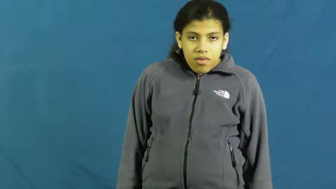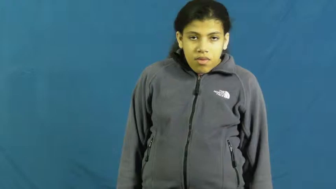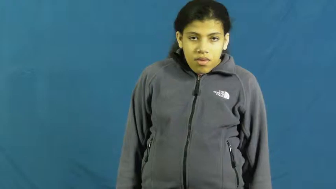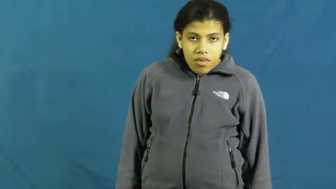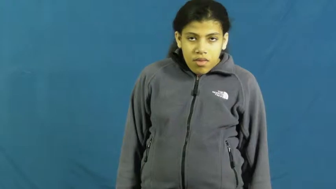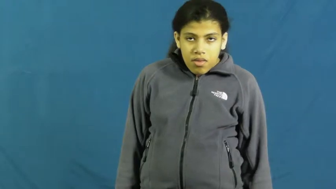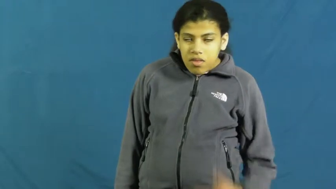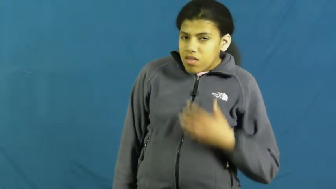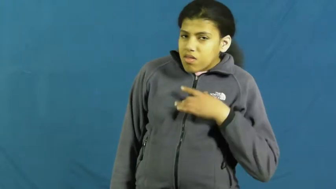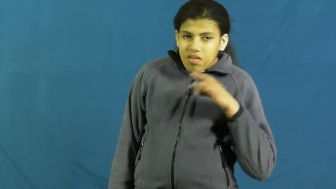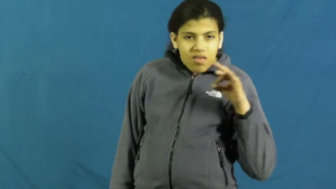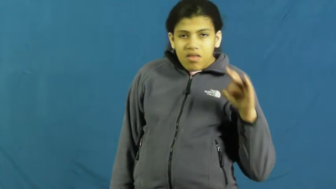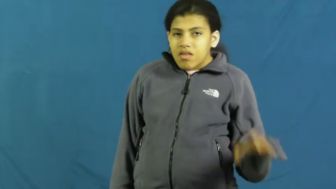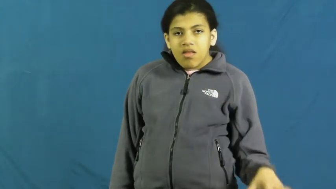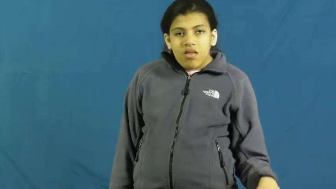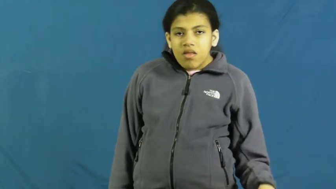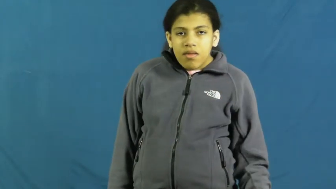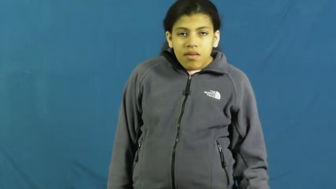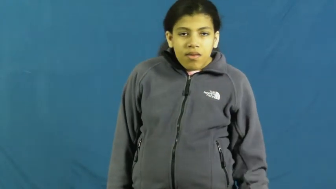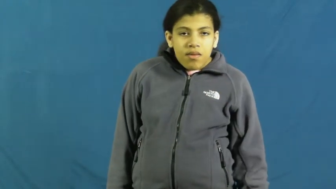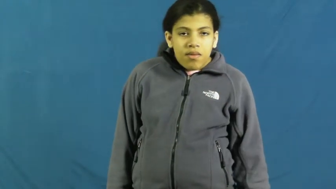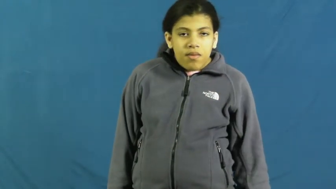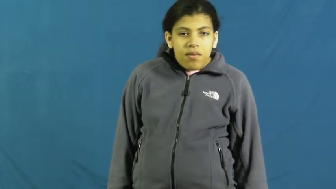have against-dislike